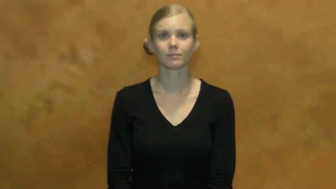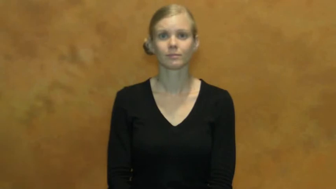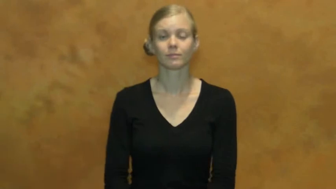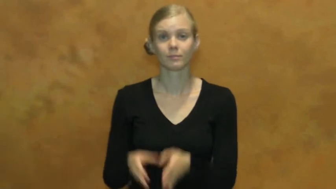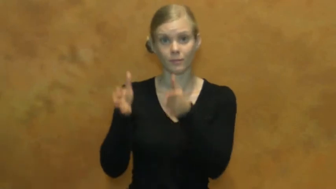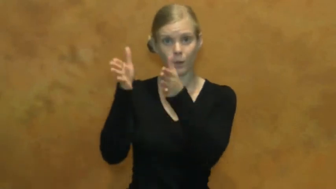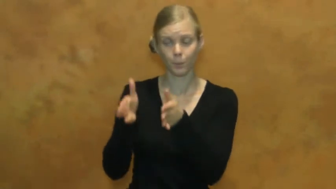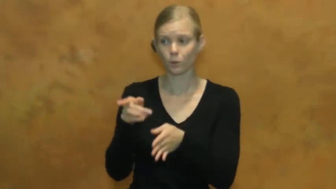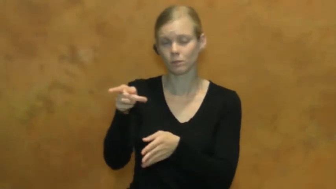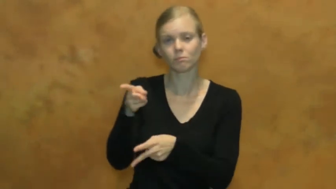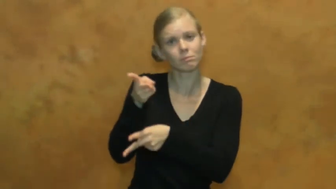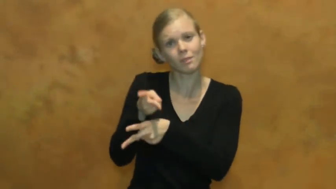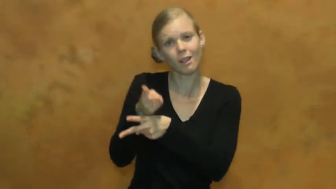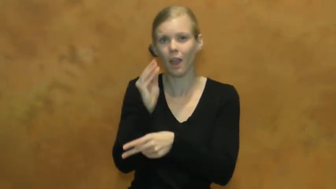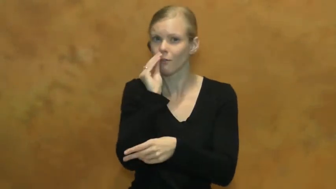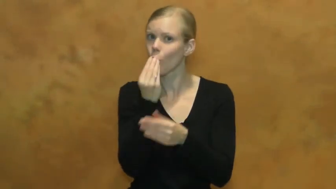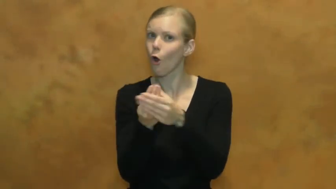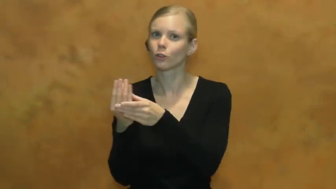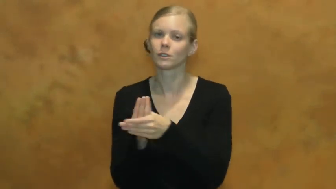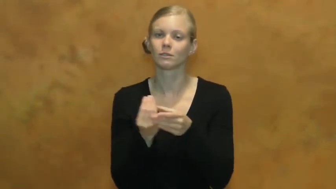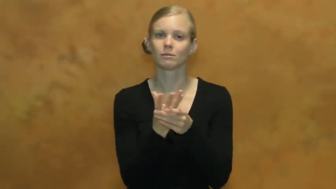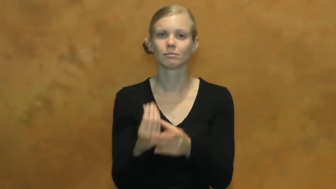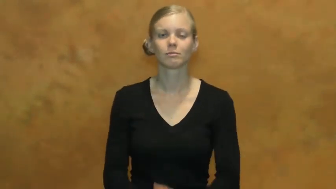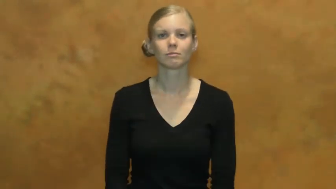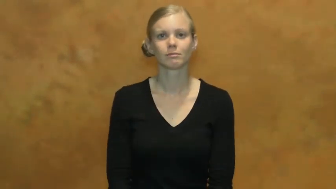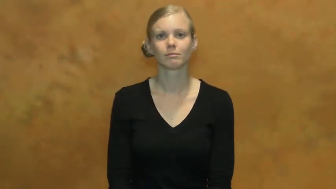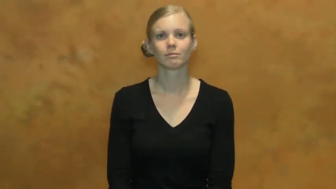gardener